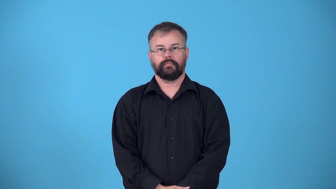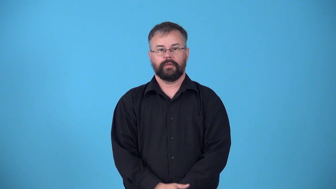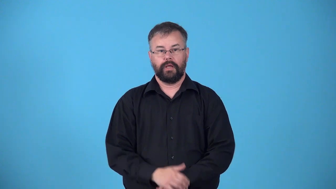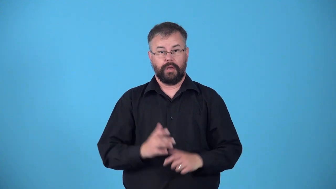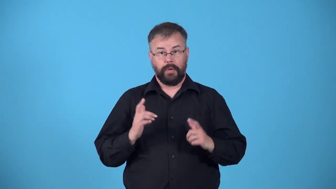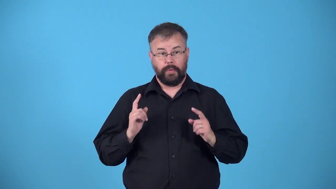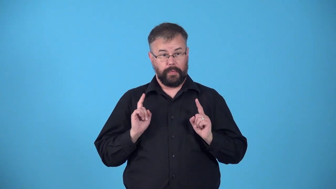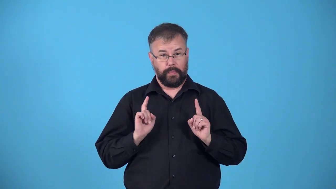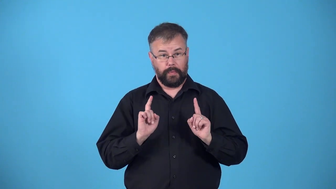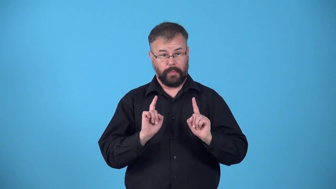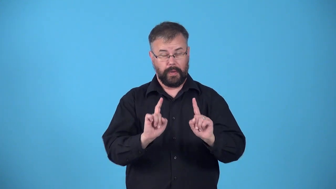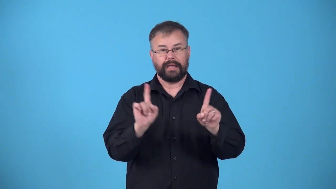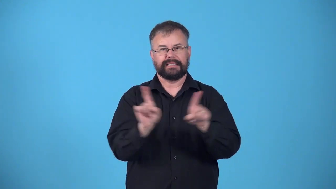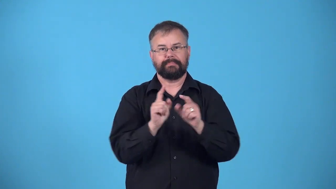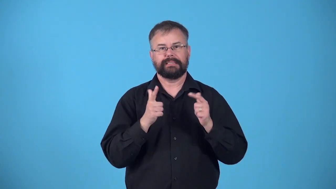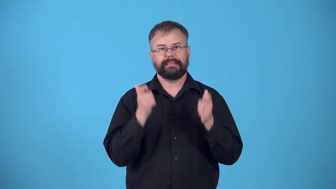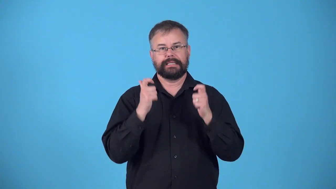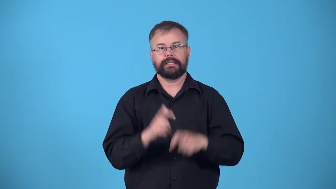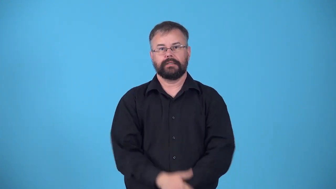keep up, keep up with